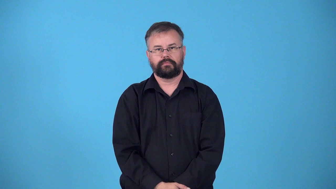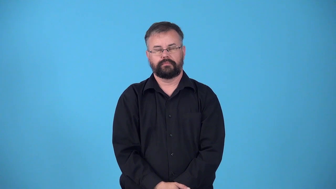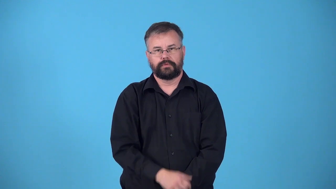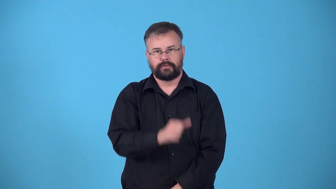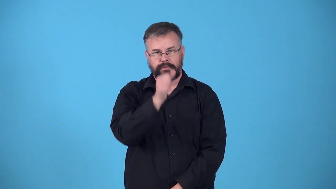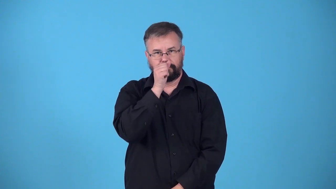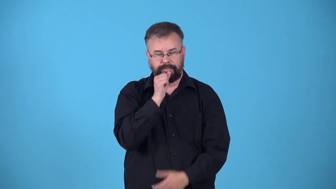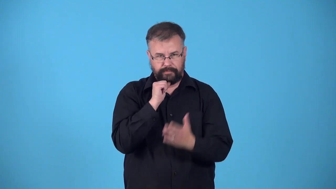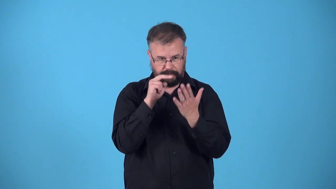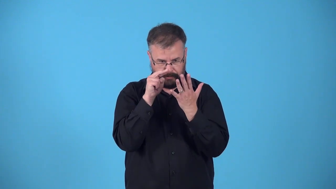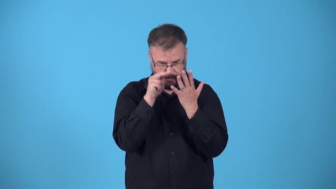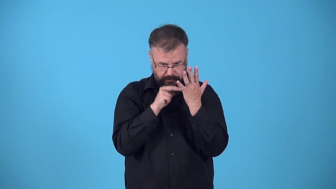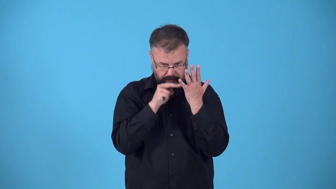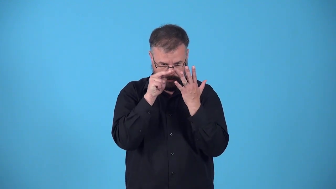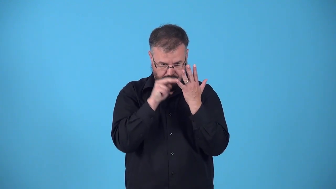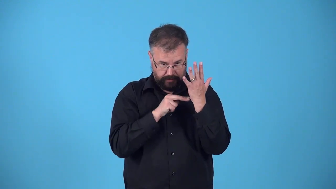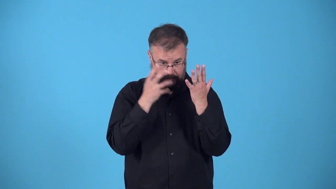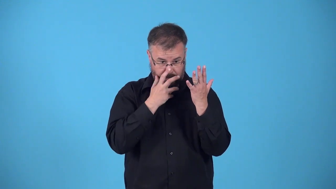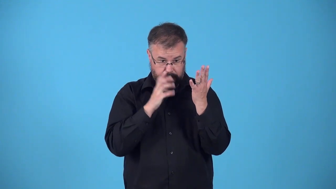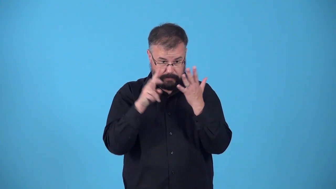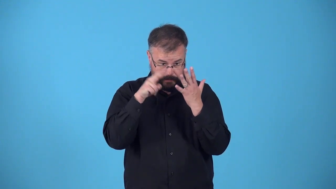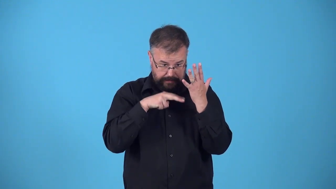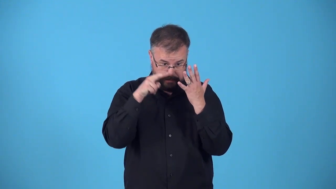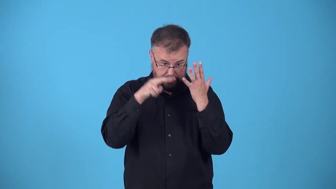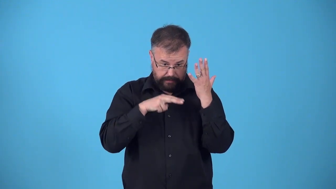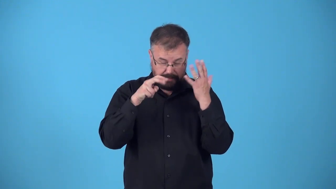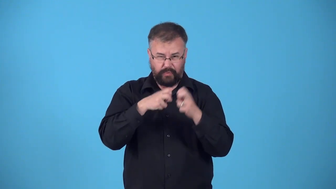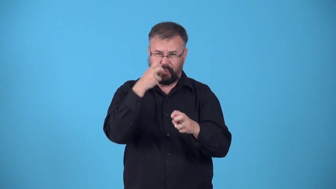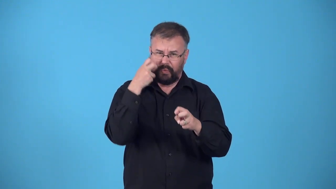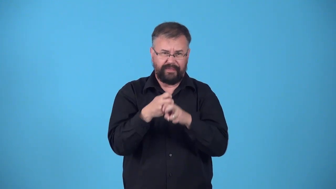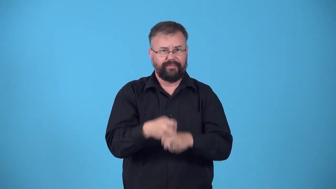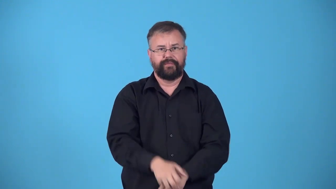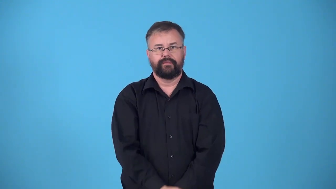plough through